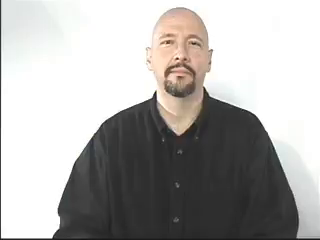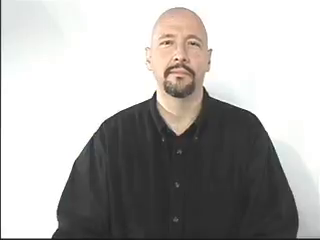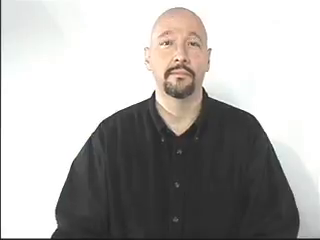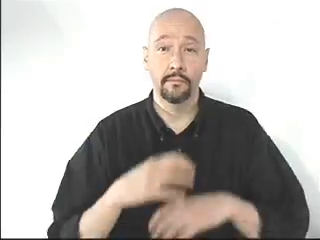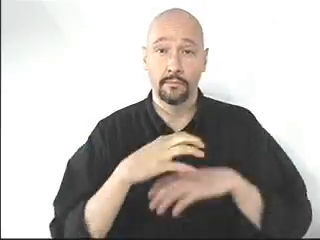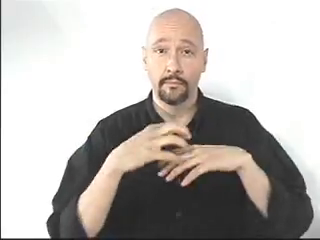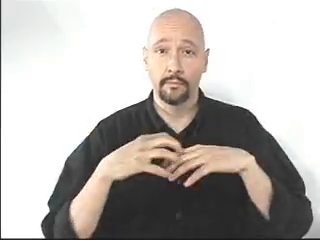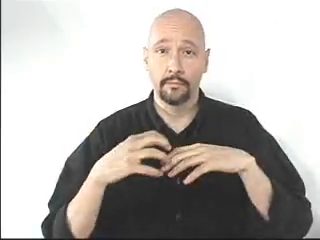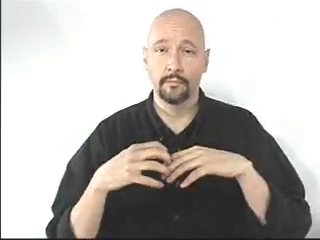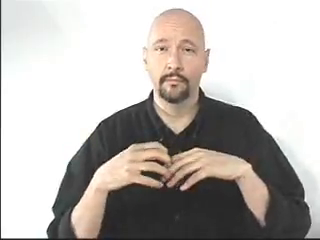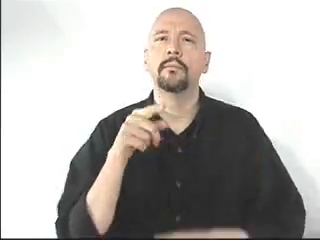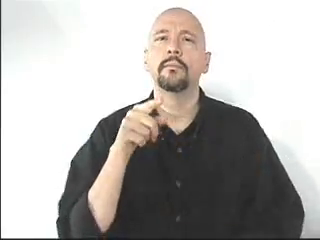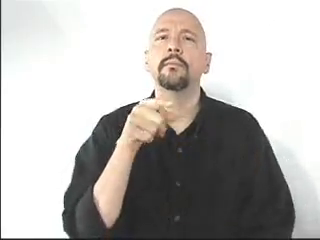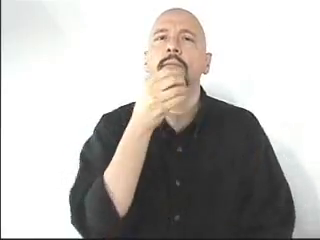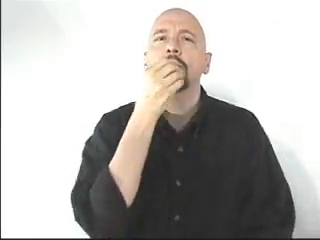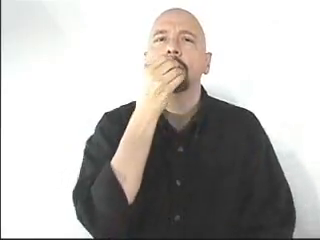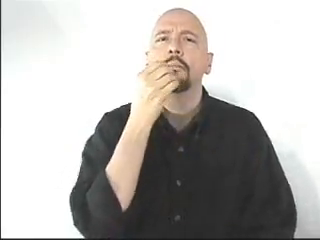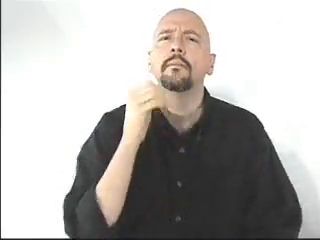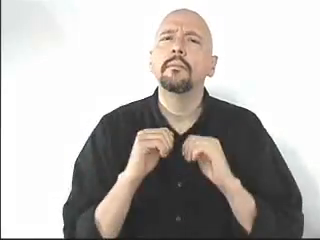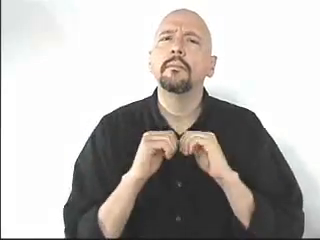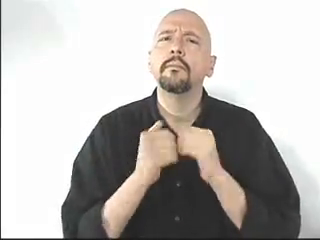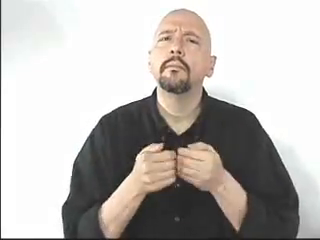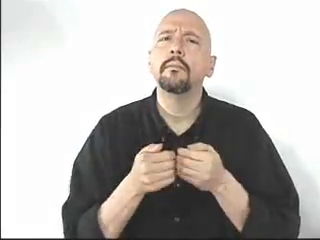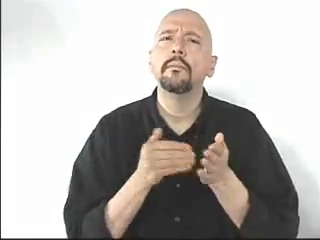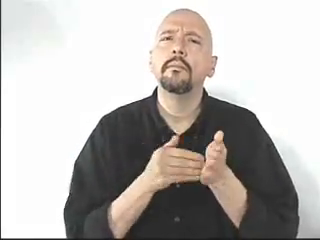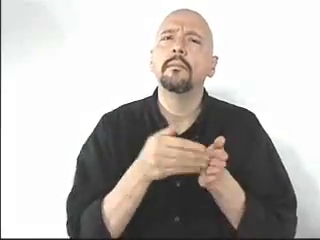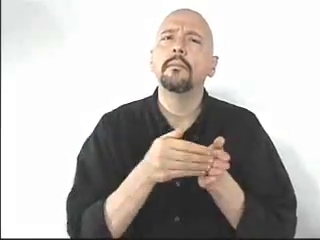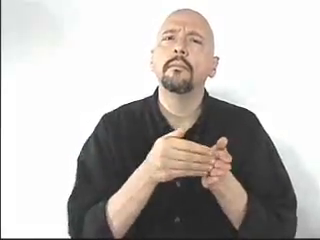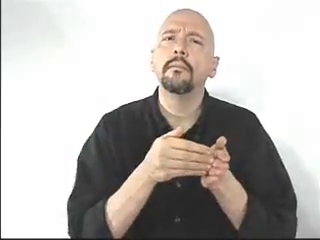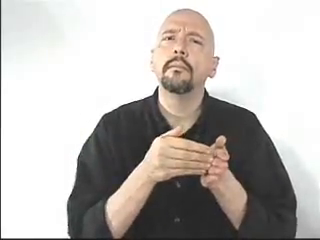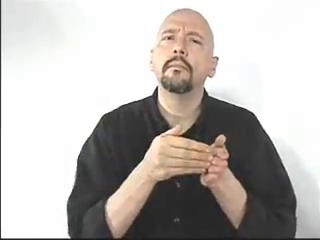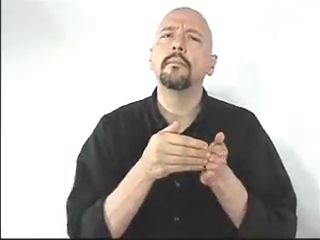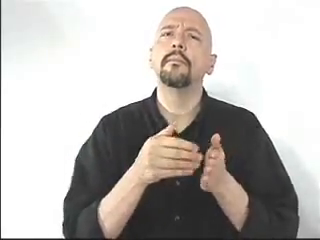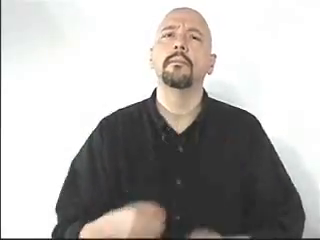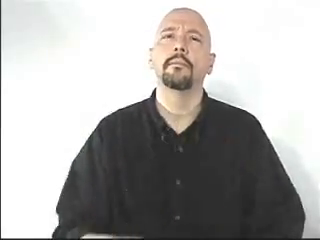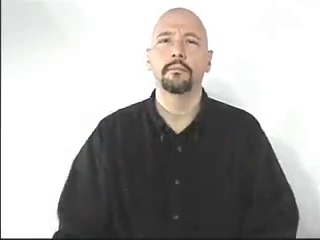grapes you eat how often